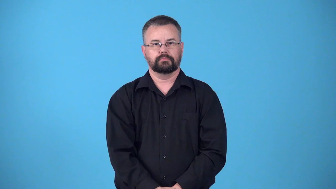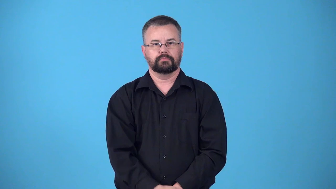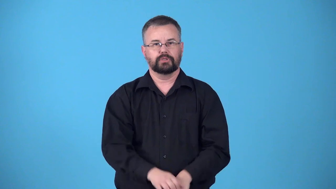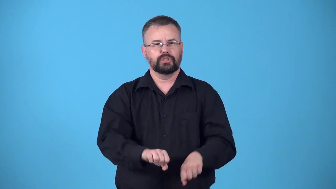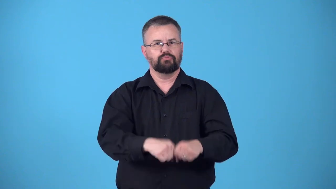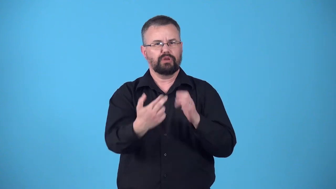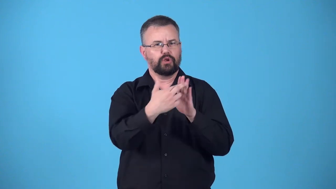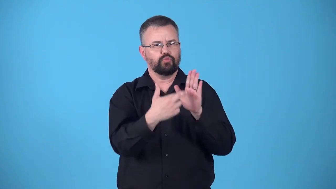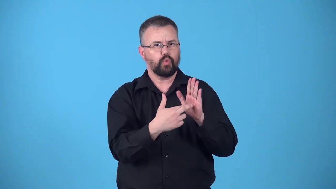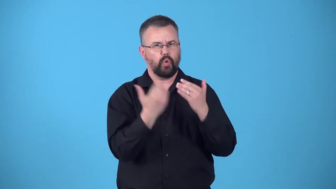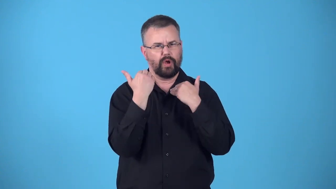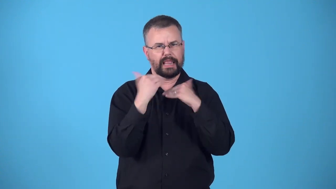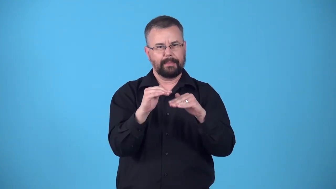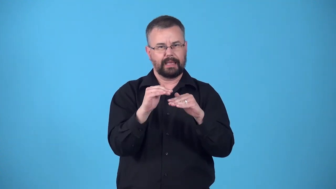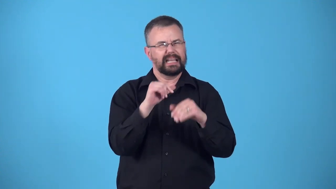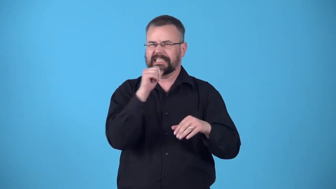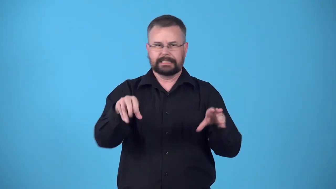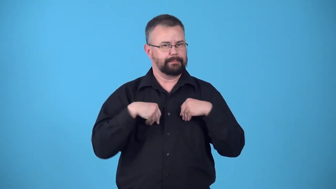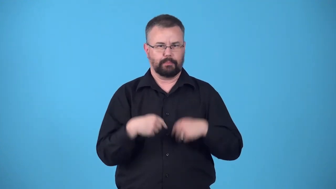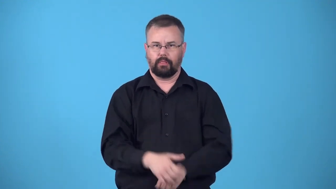cross the line